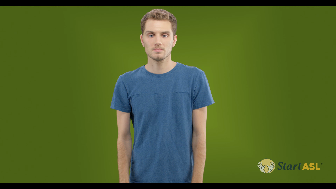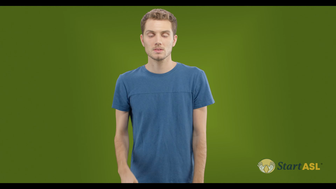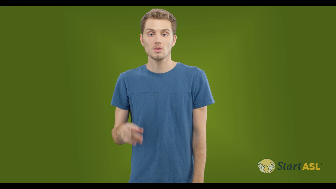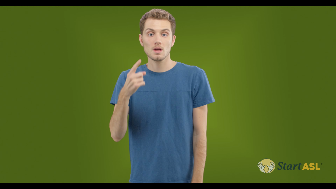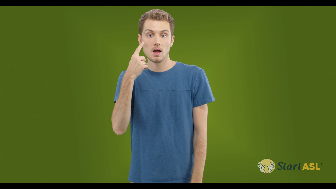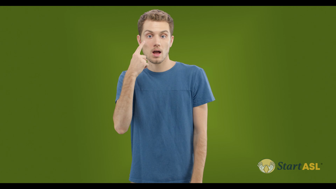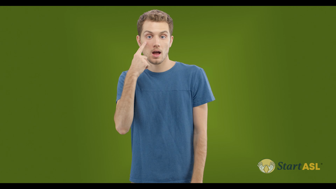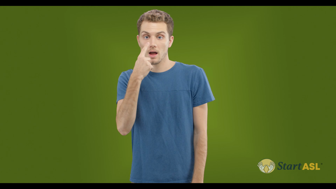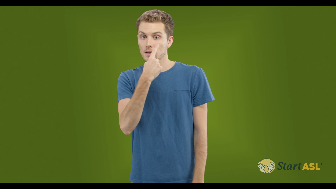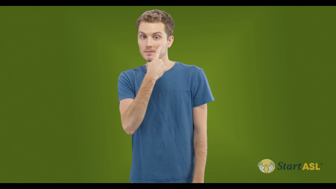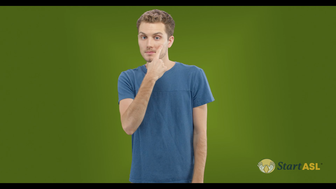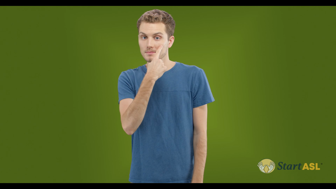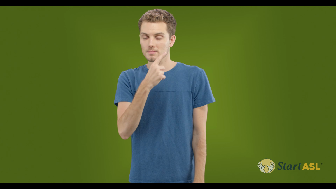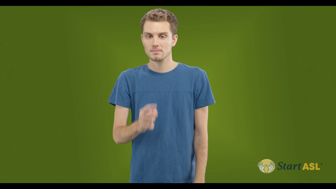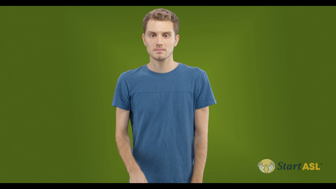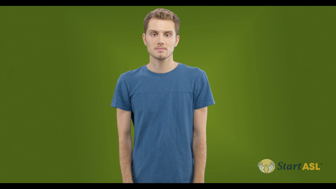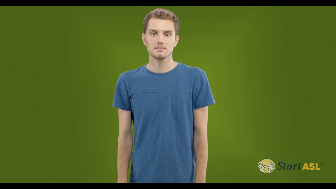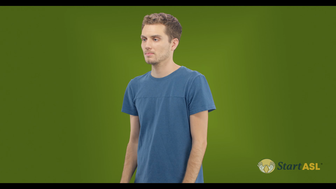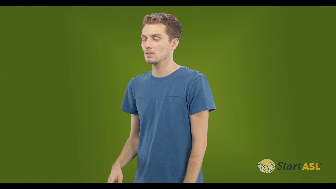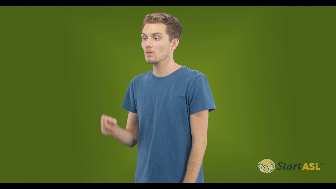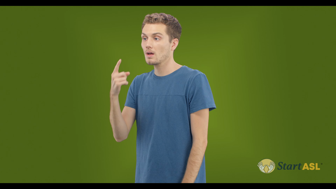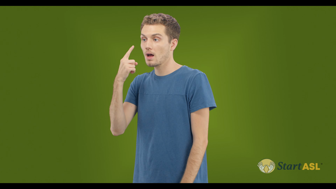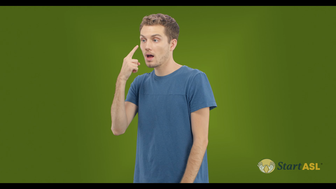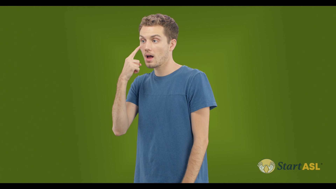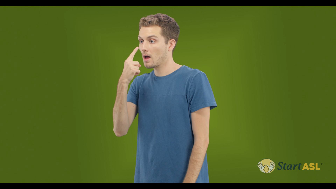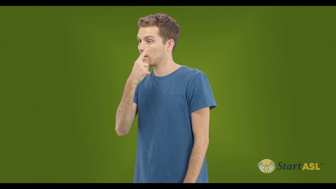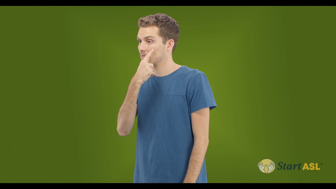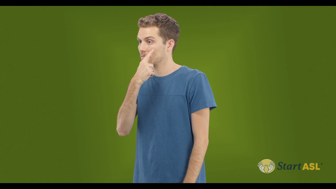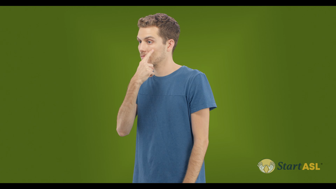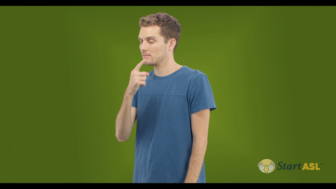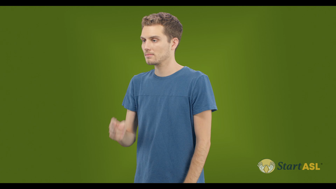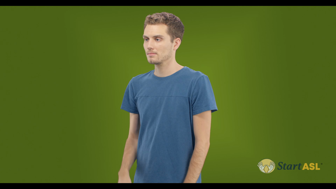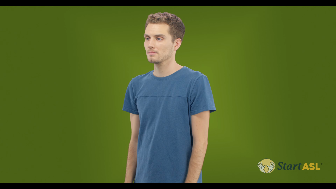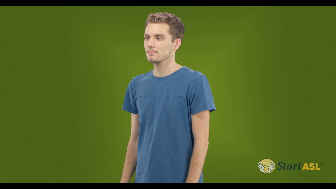eyes